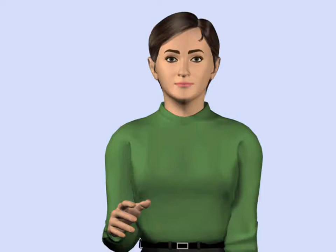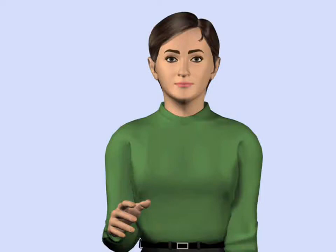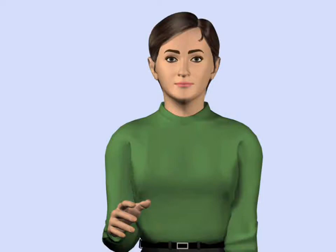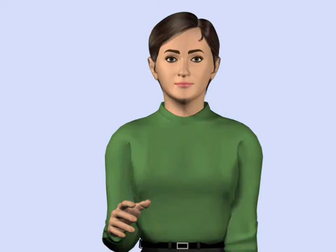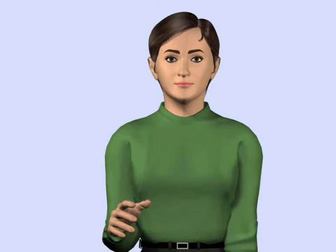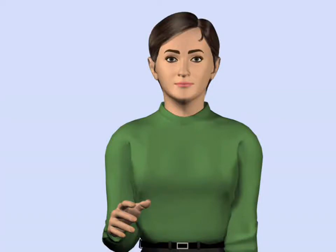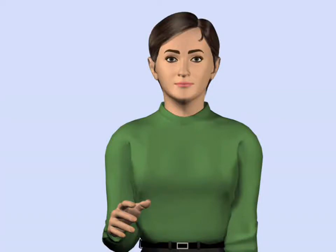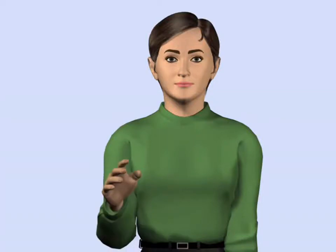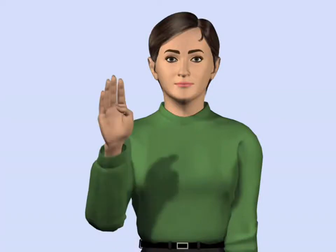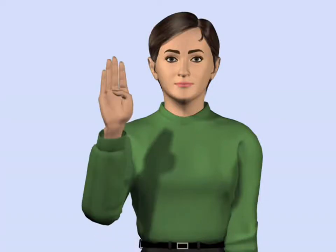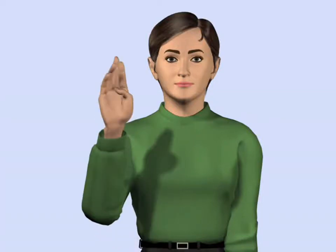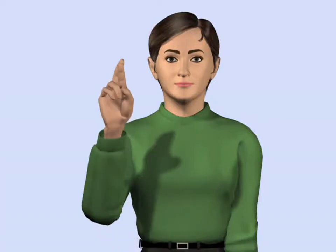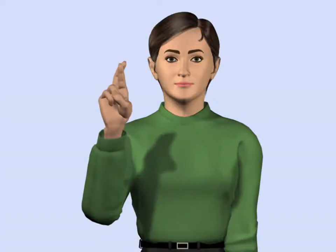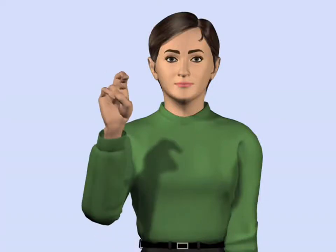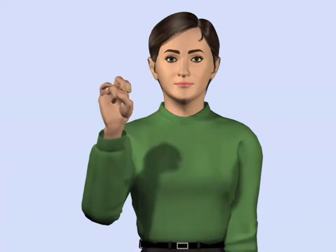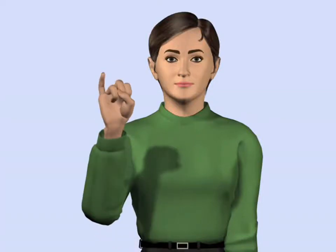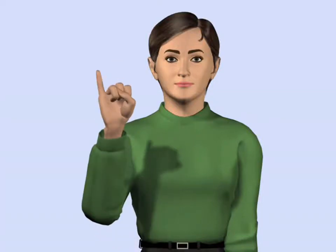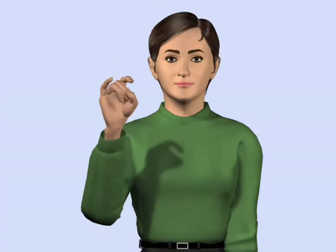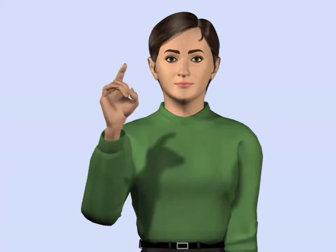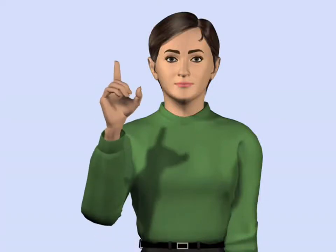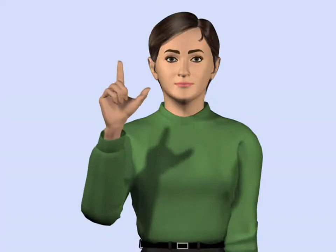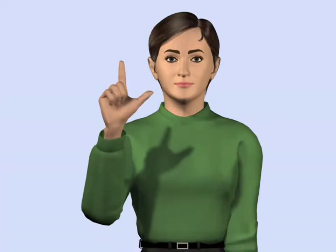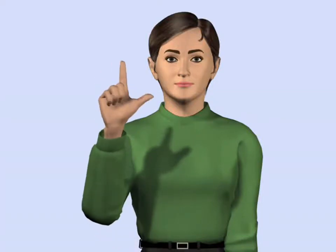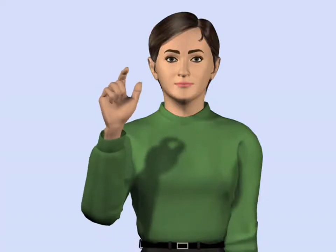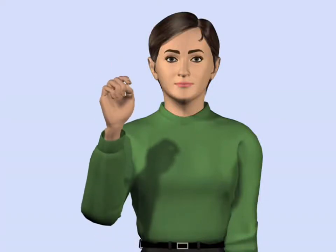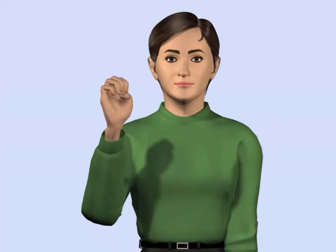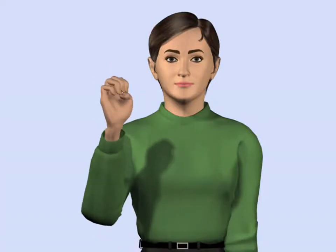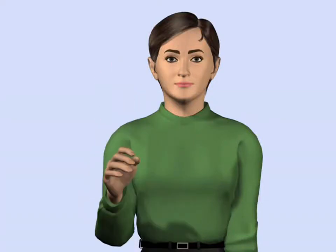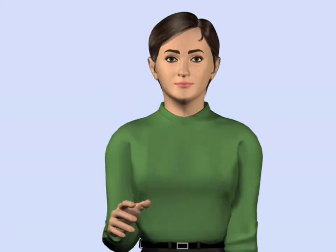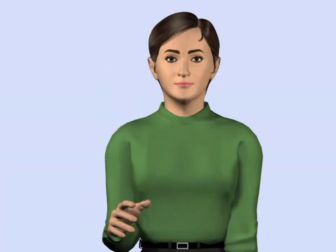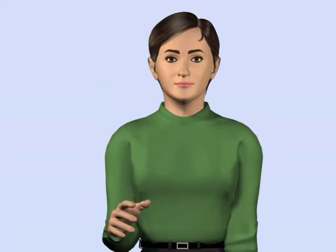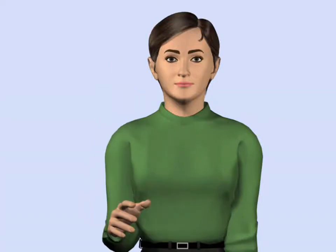bridle